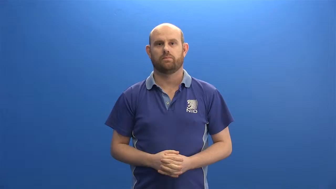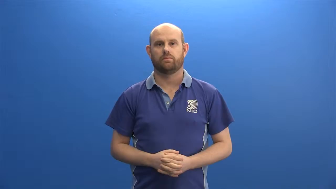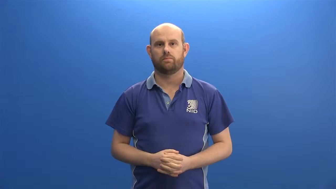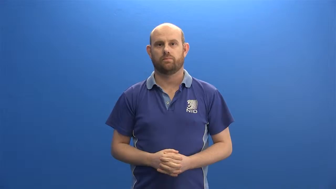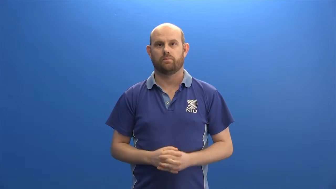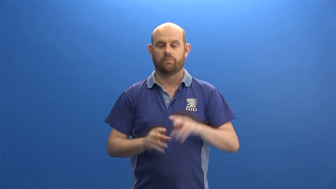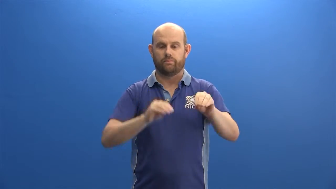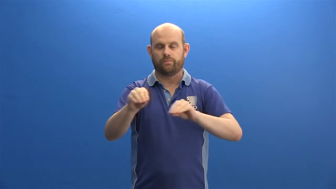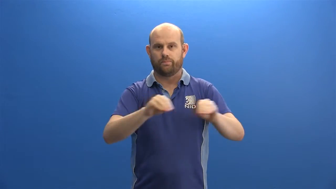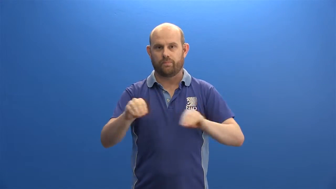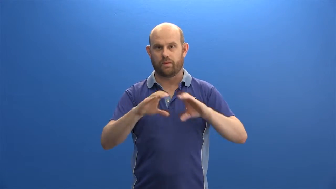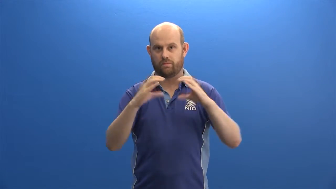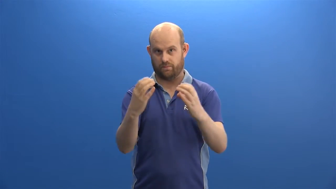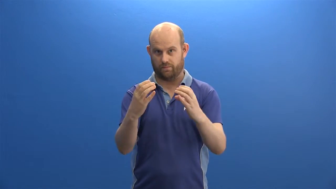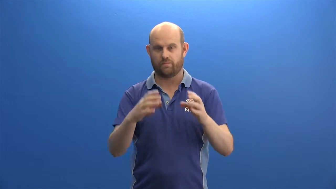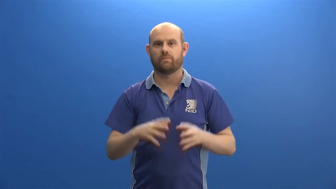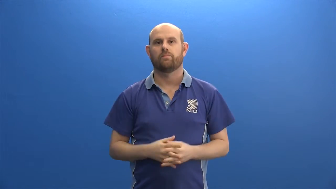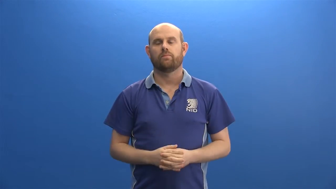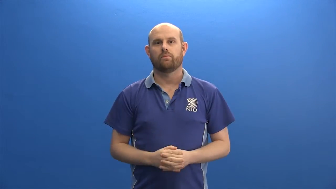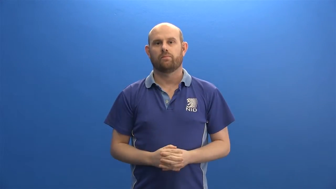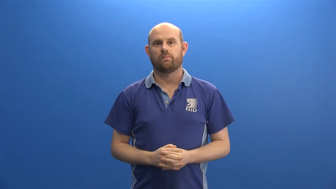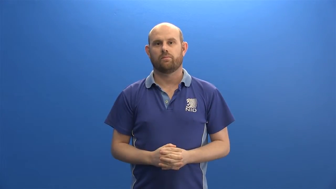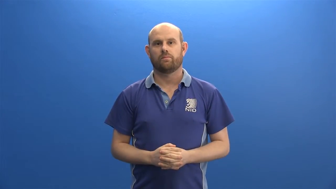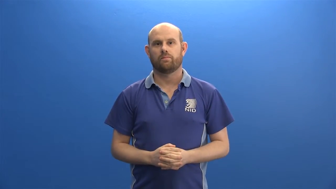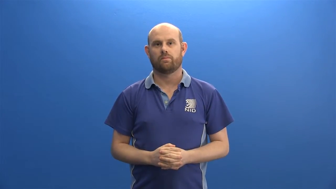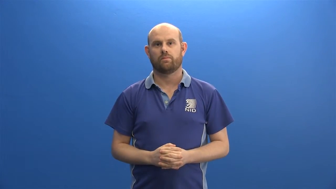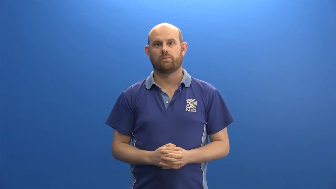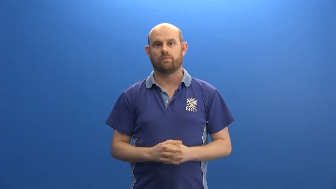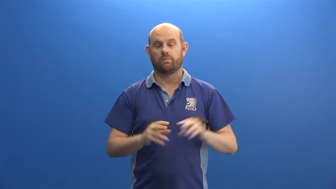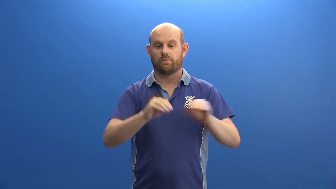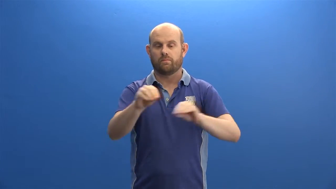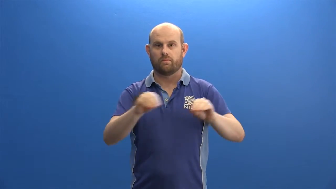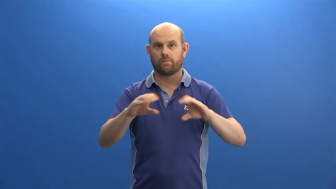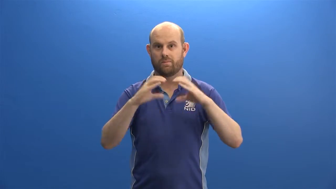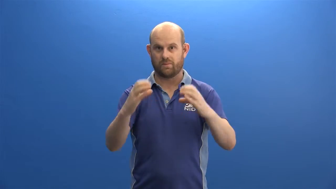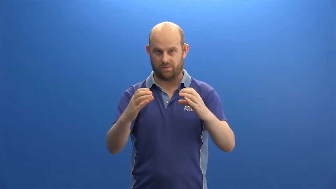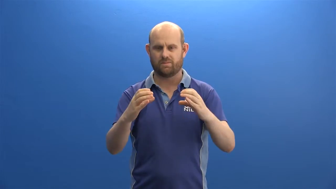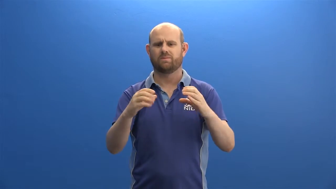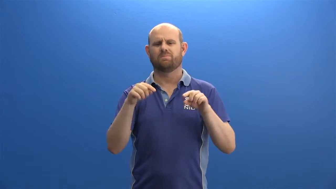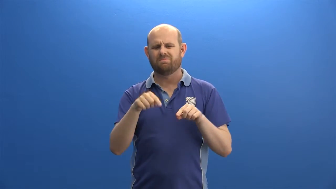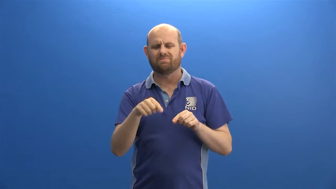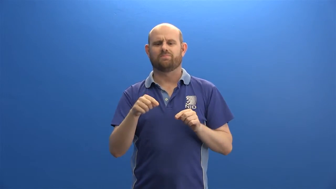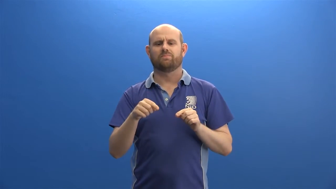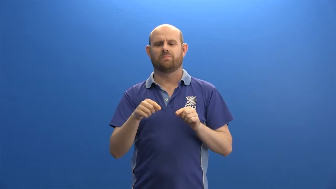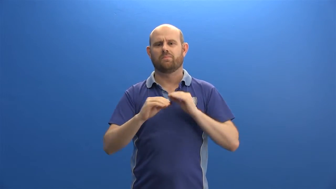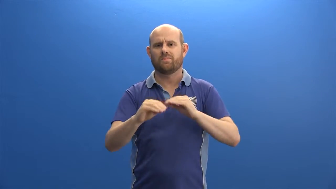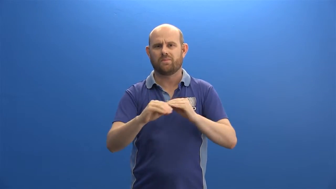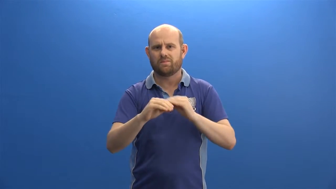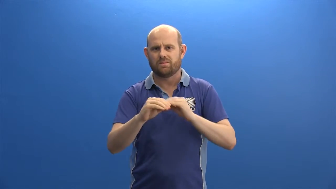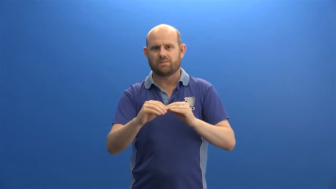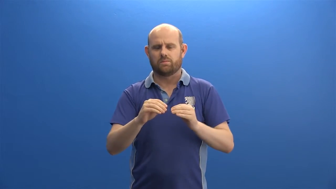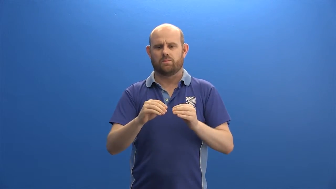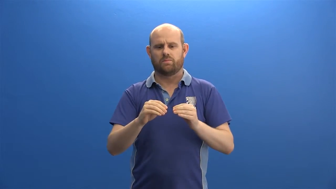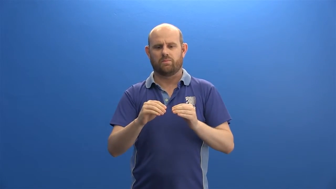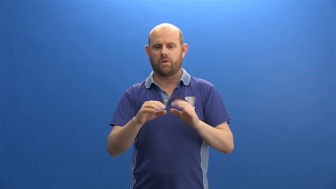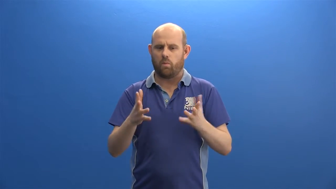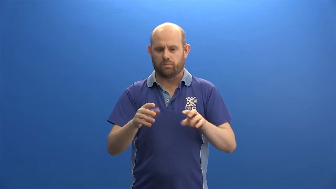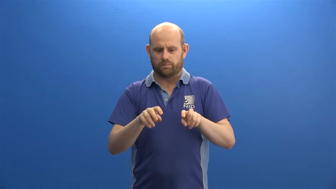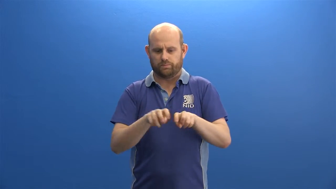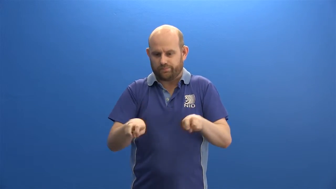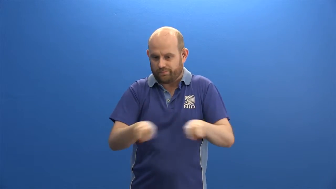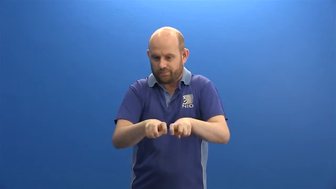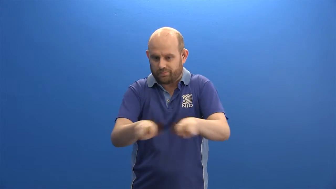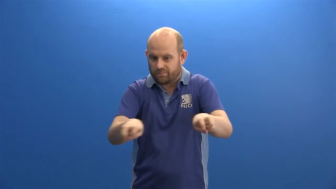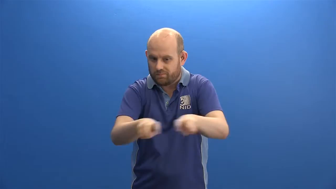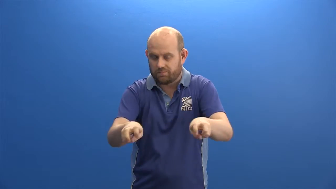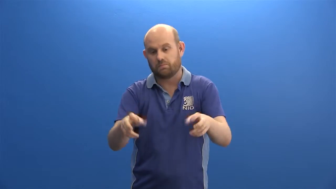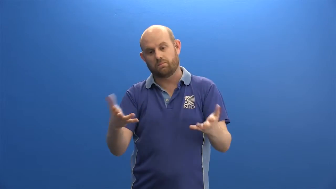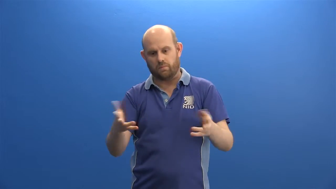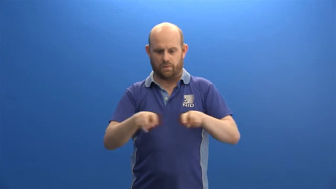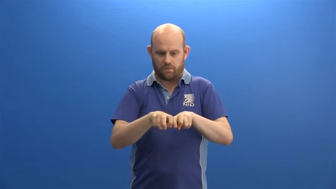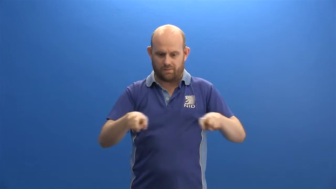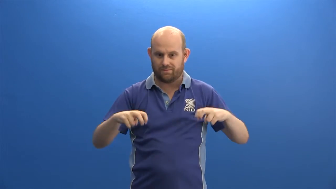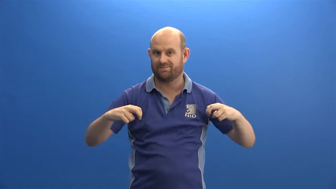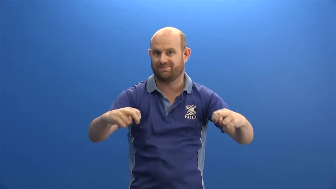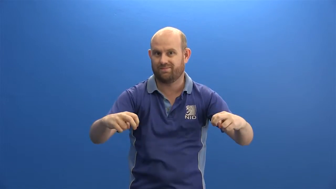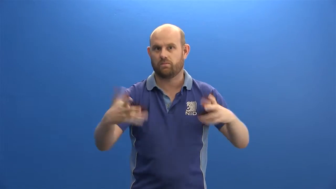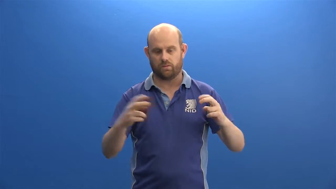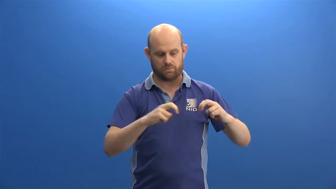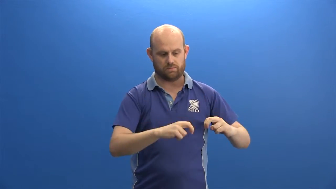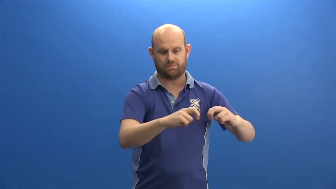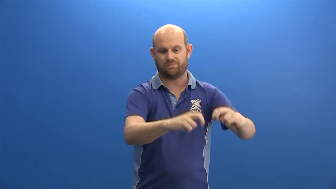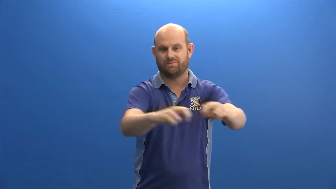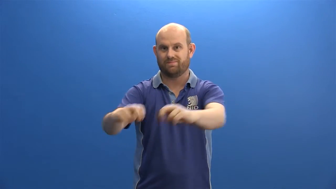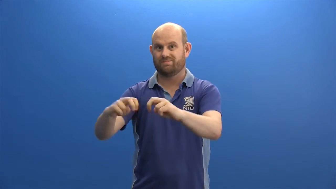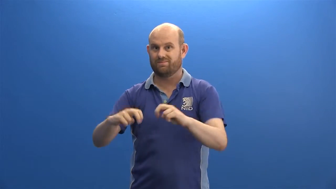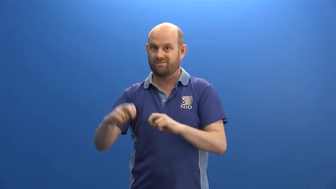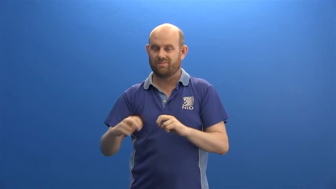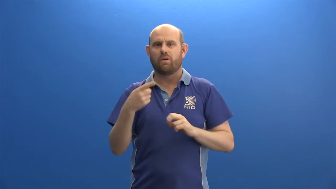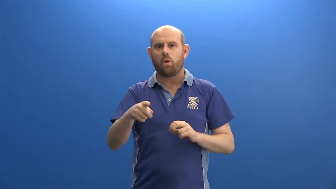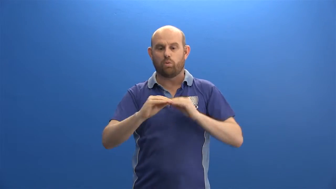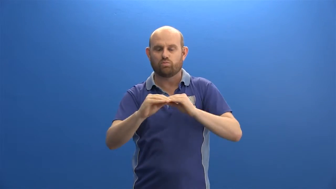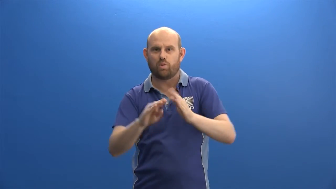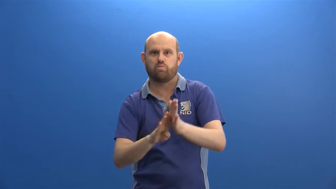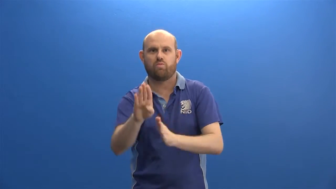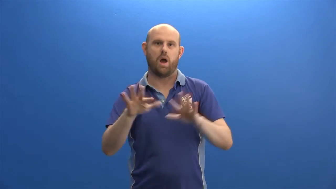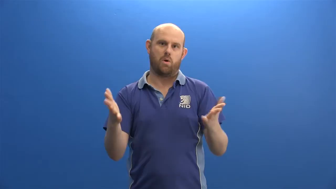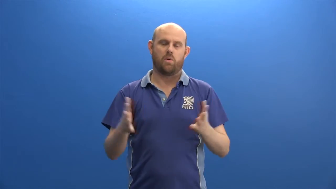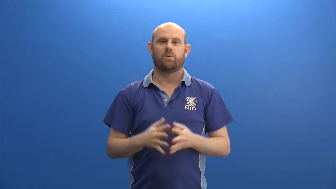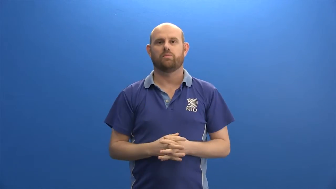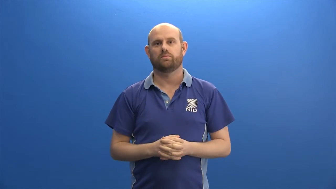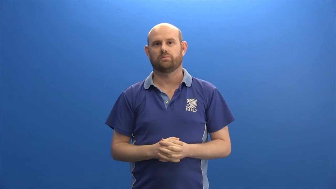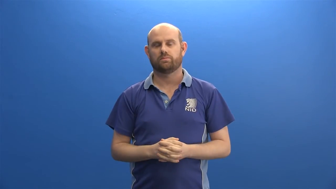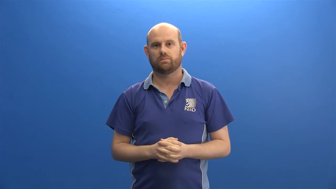Classroom arrangement